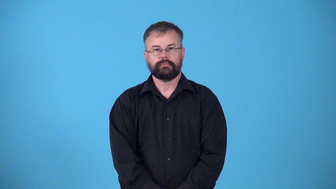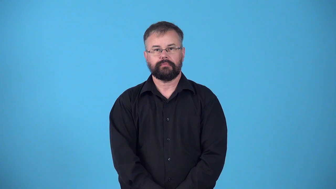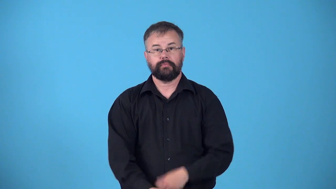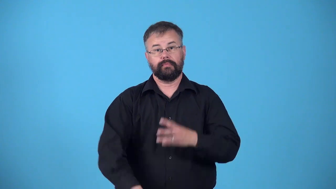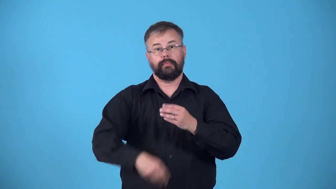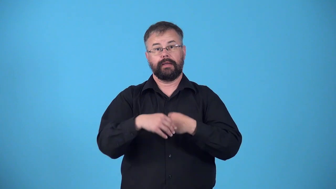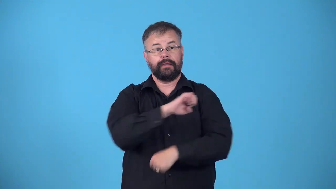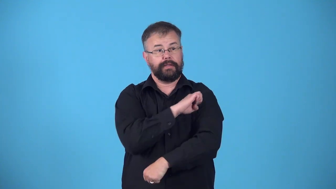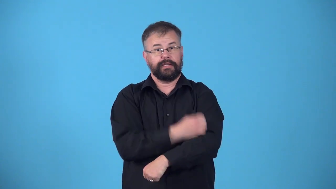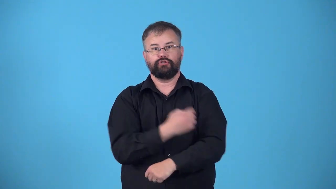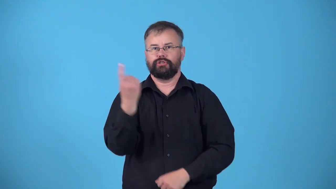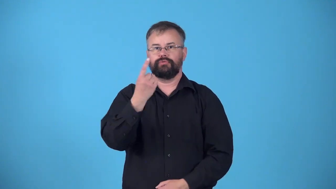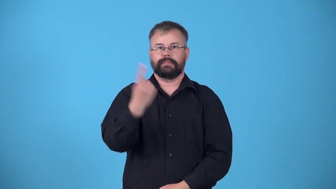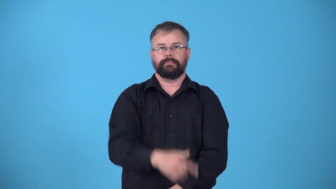juice up